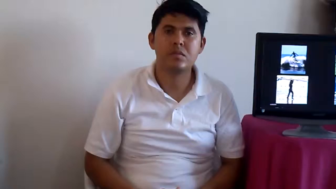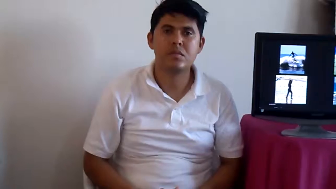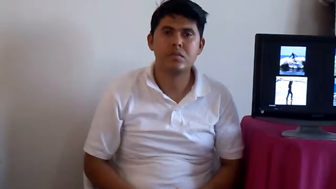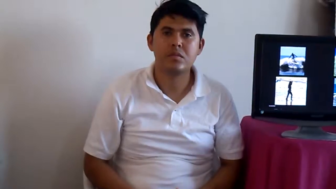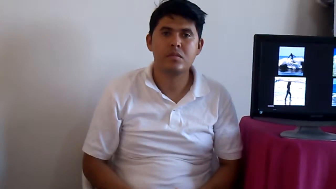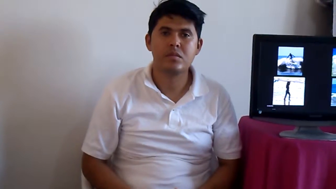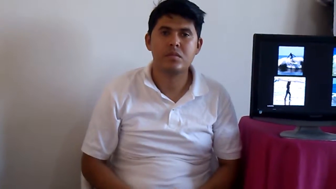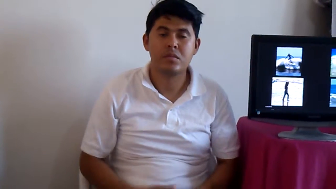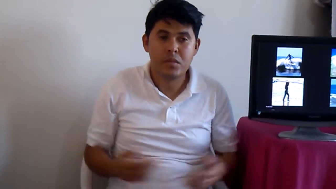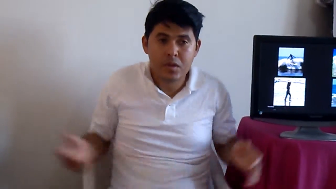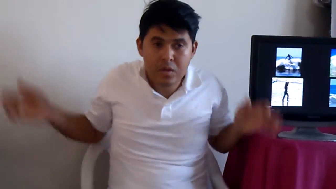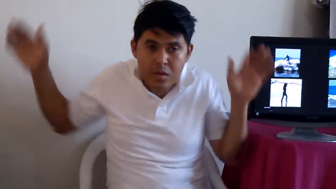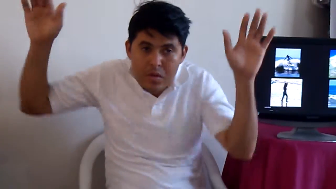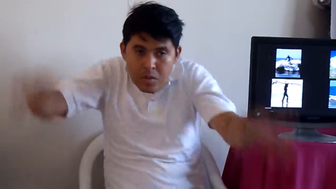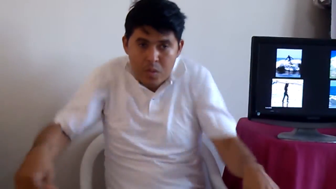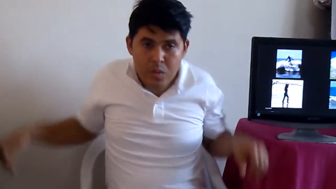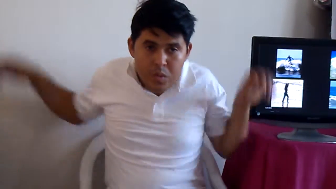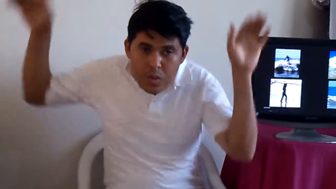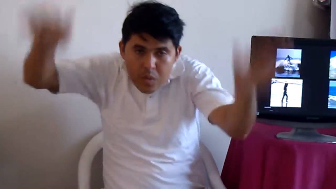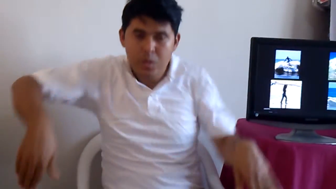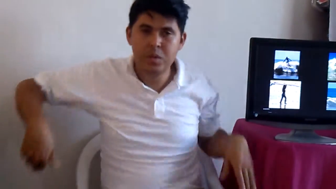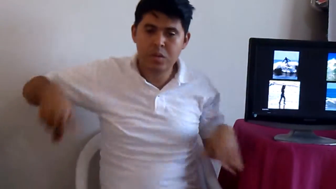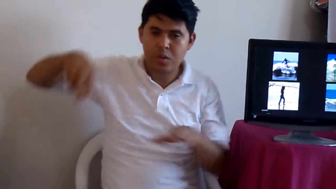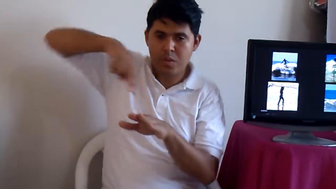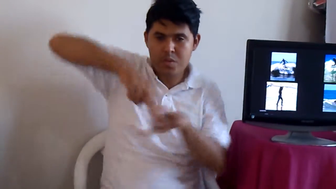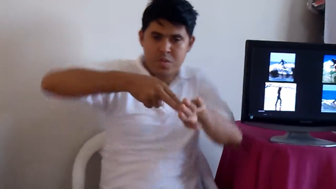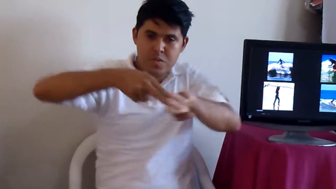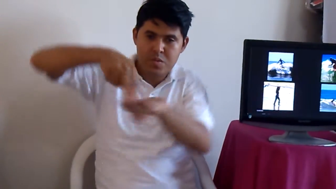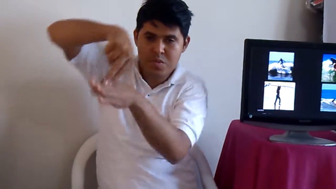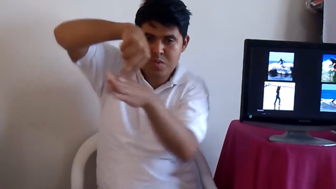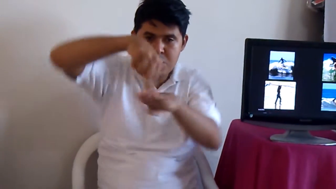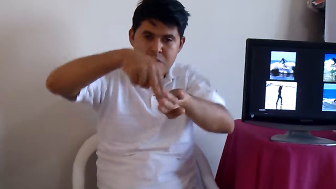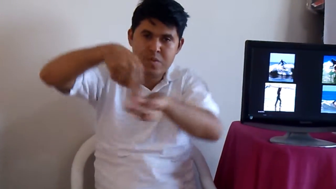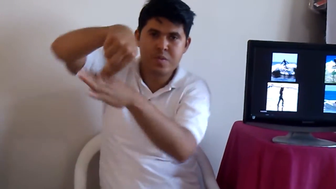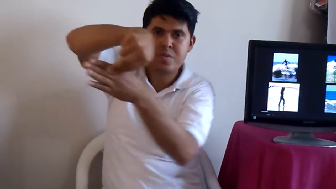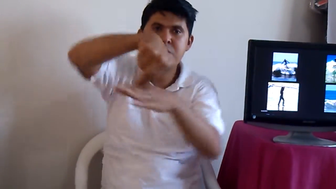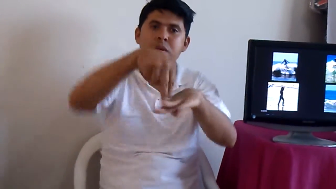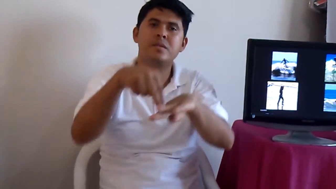surfing